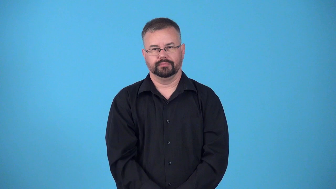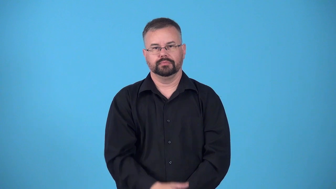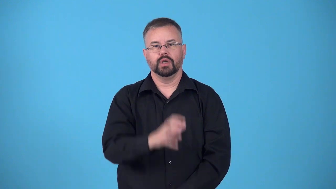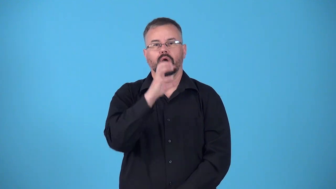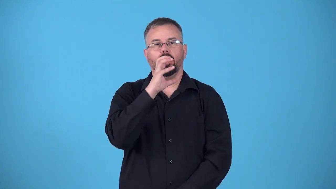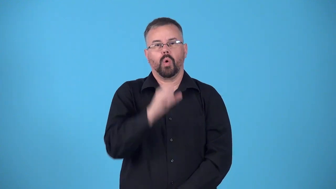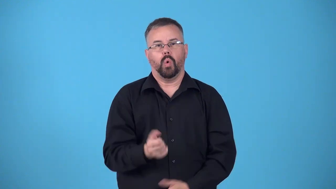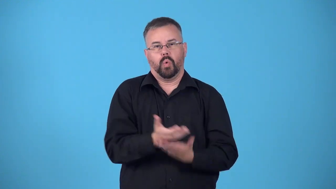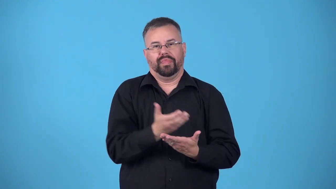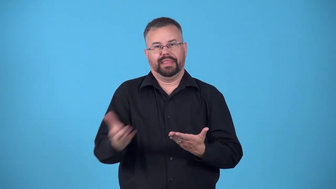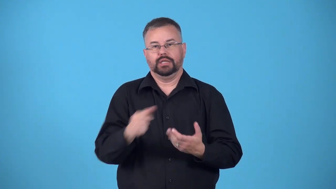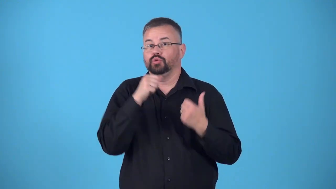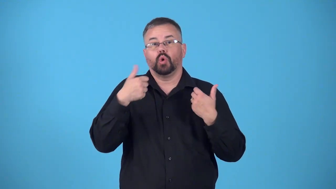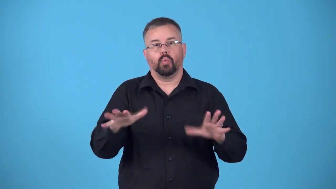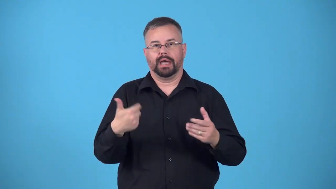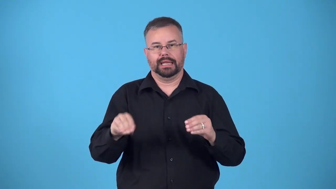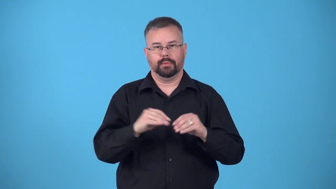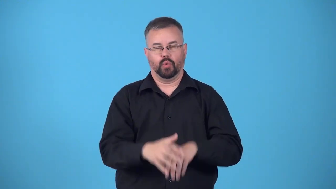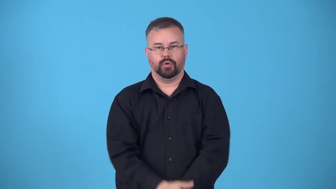rummage,junk